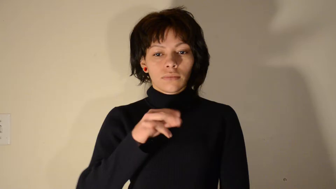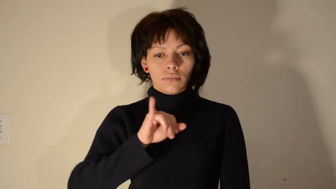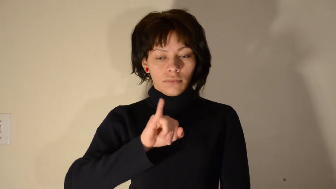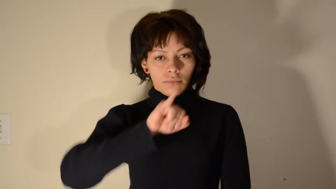letteri